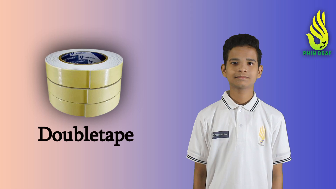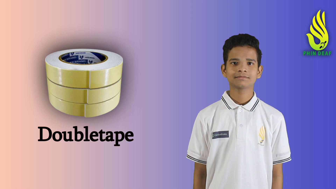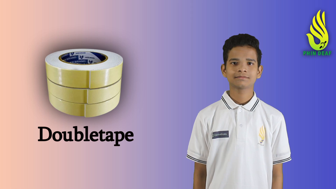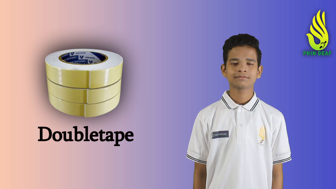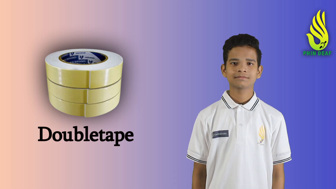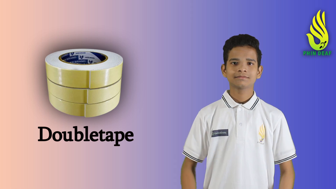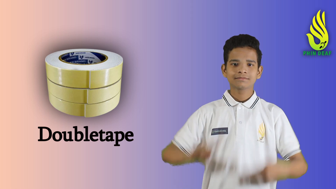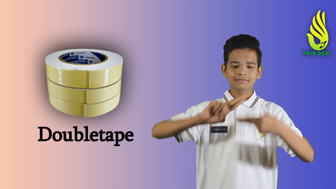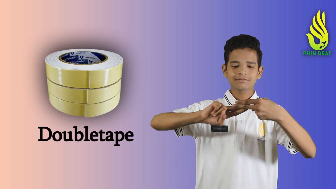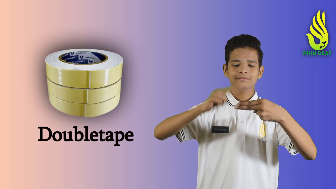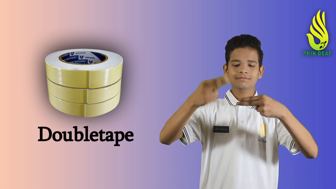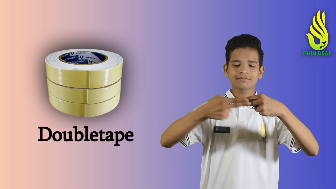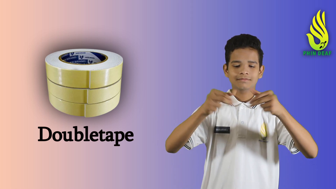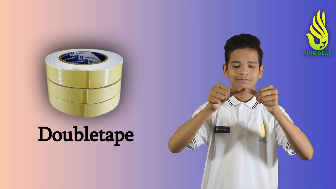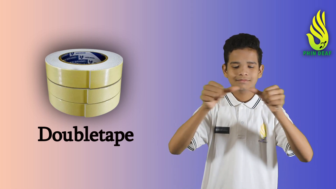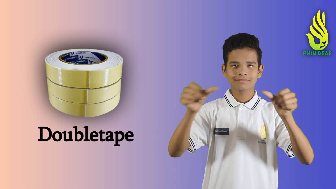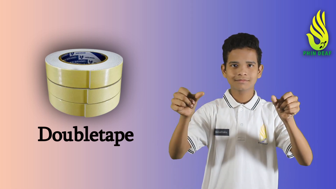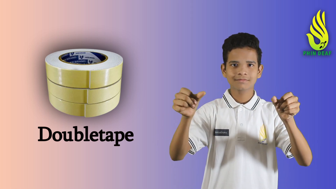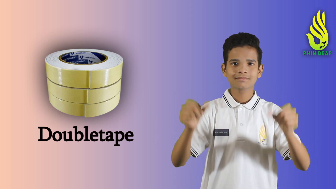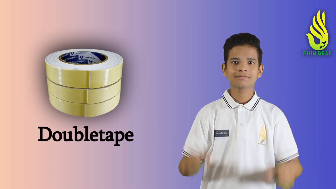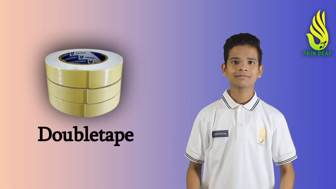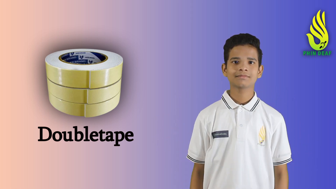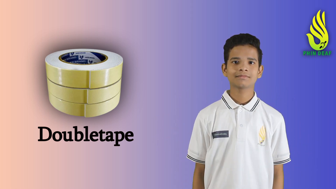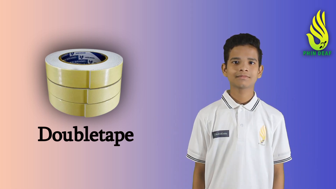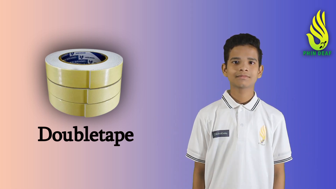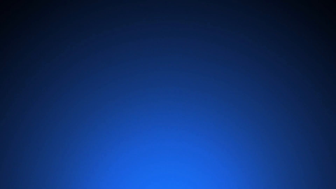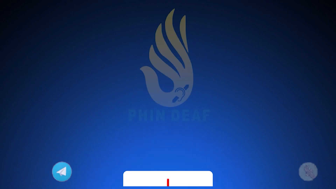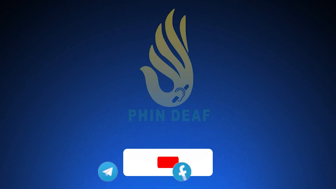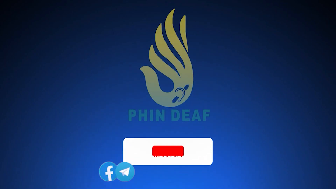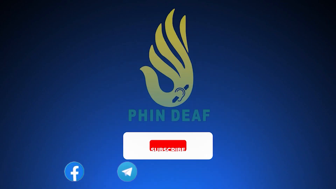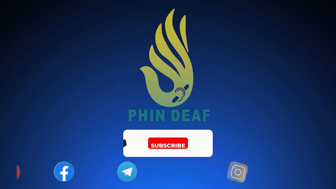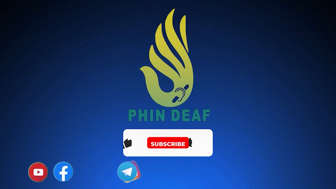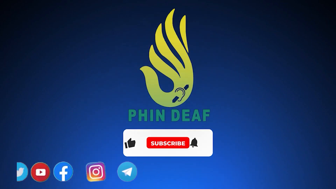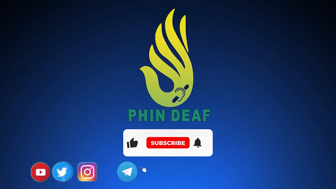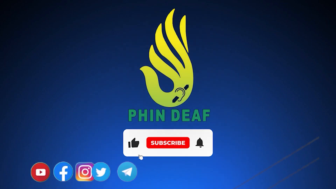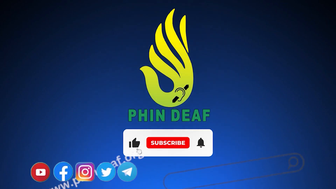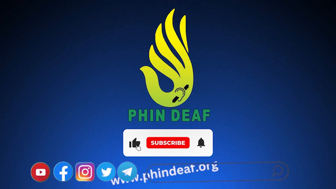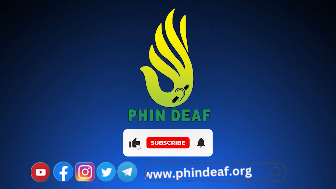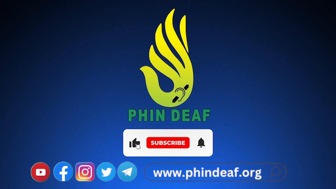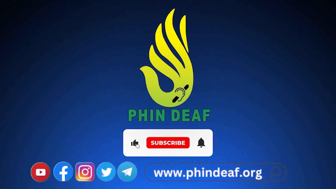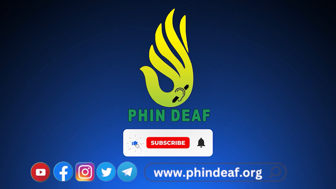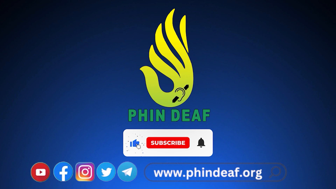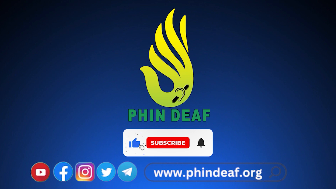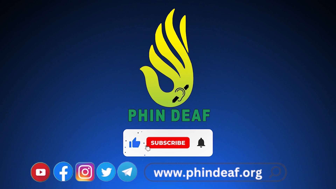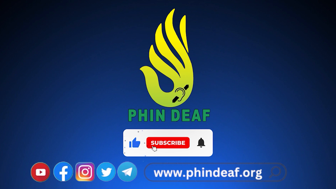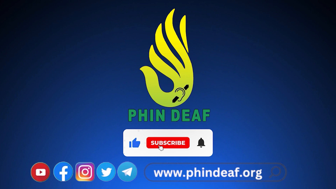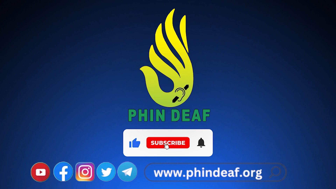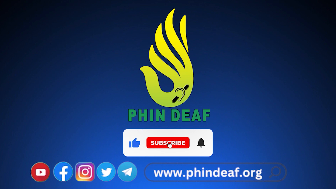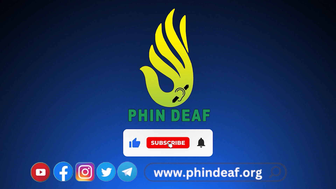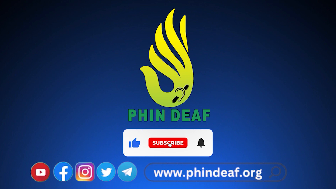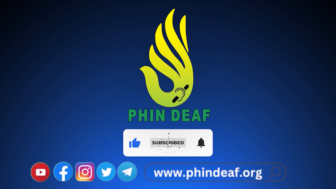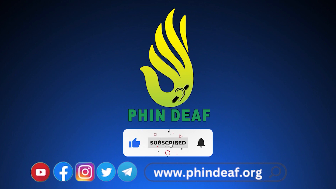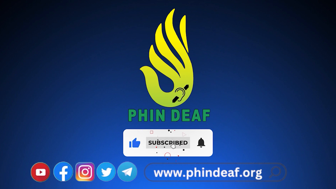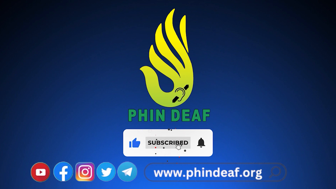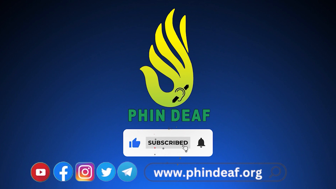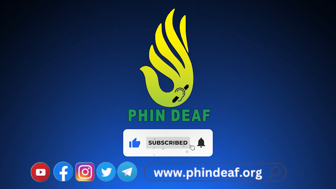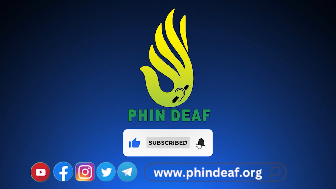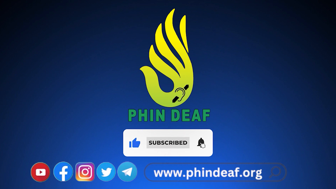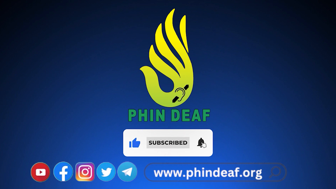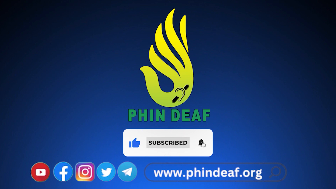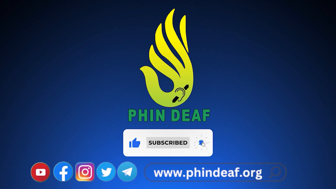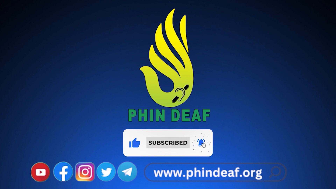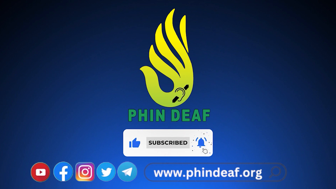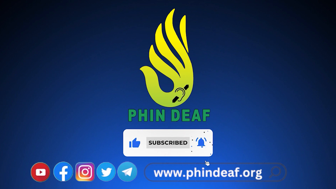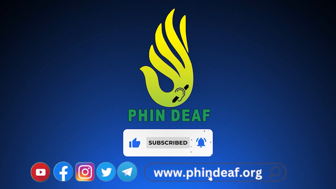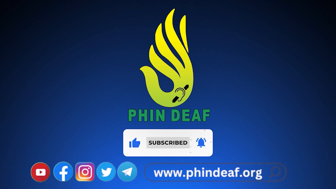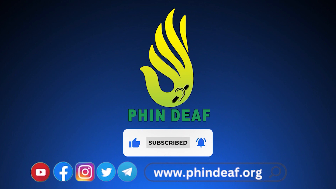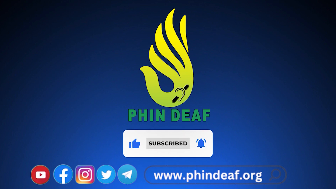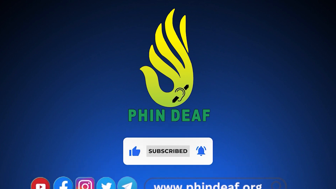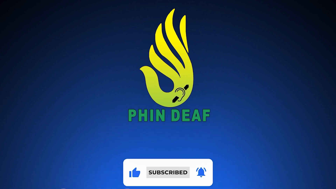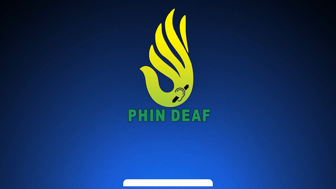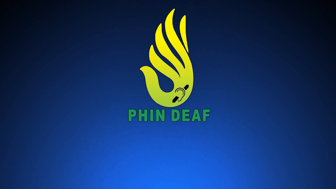Doubletape